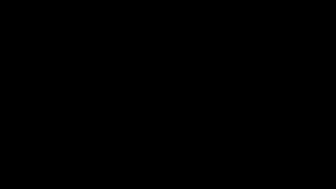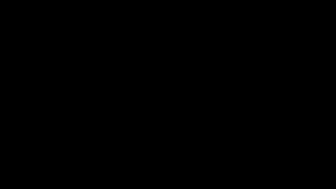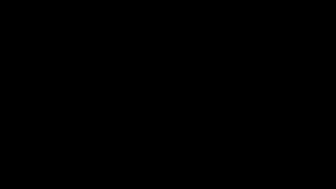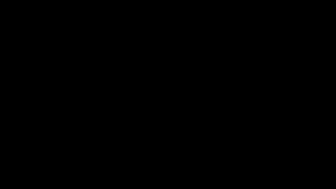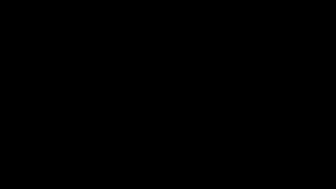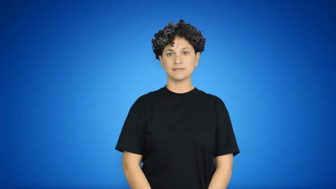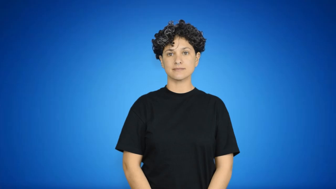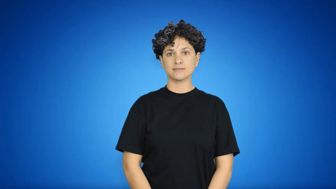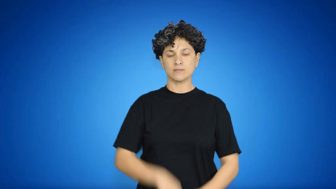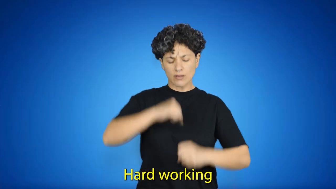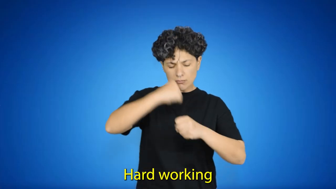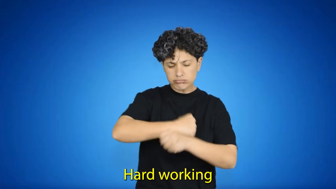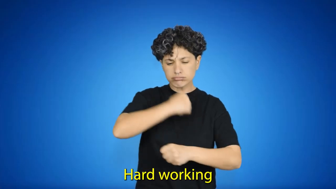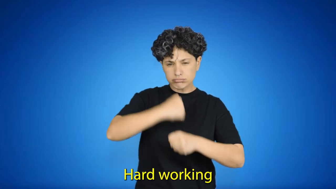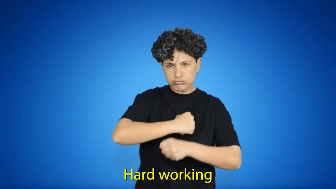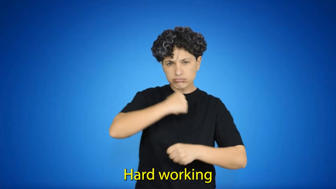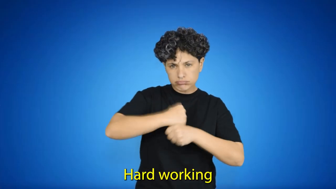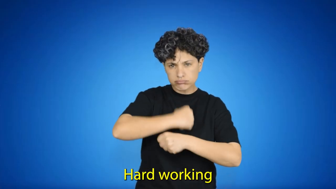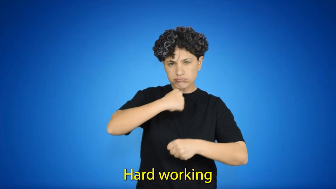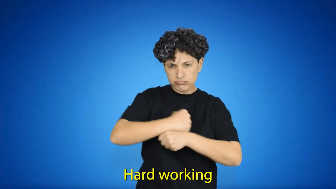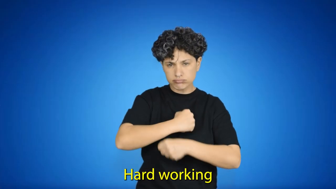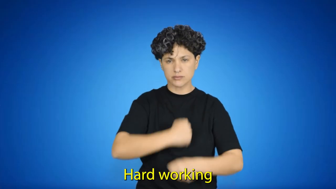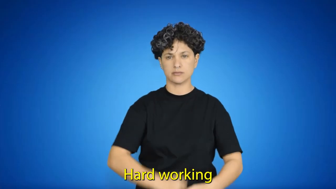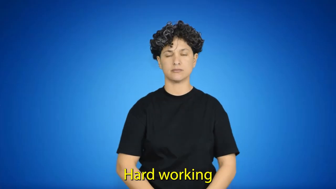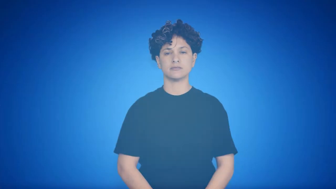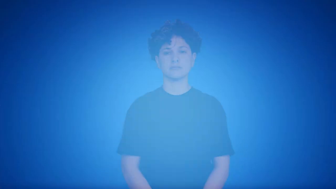Hard working